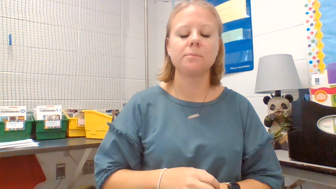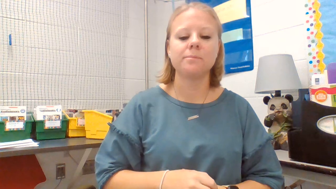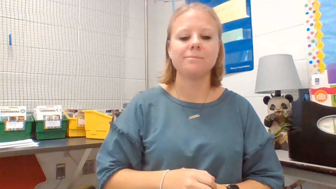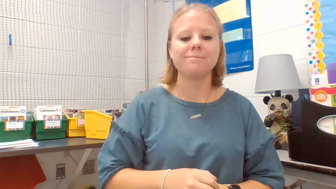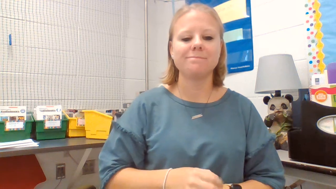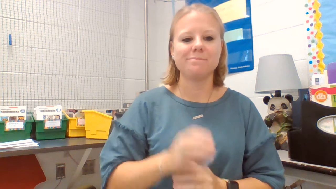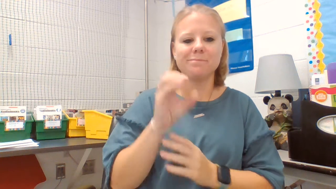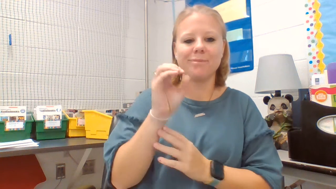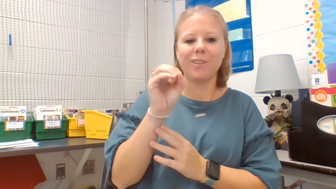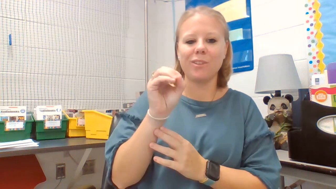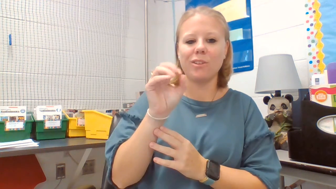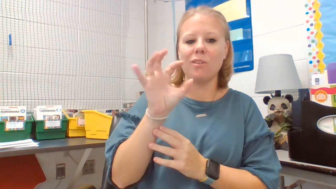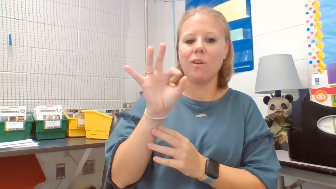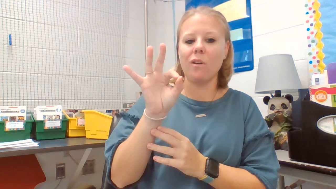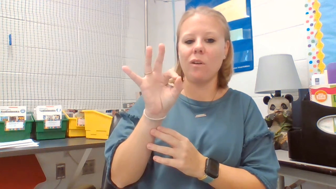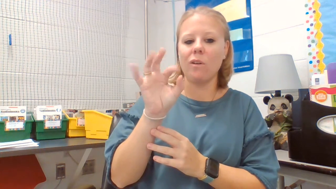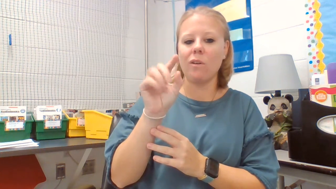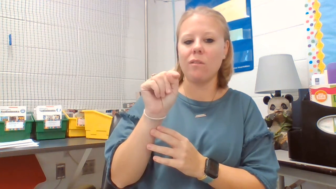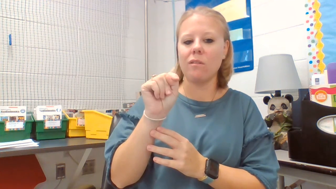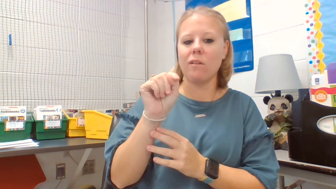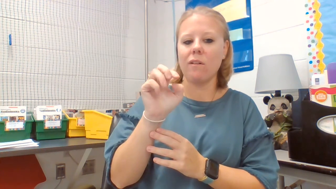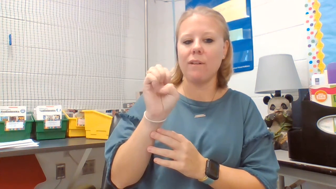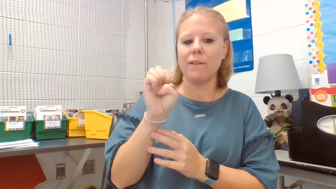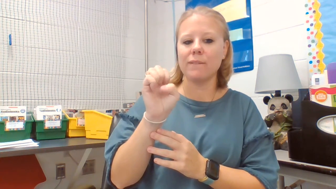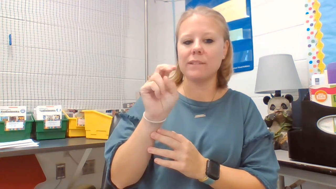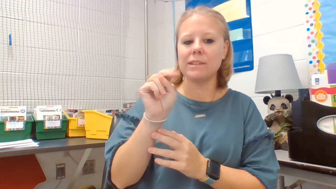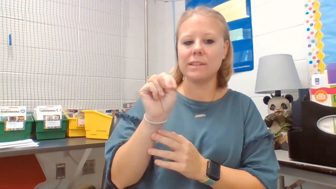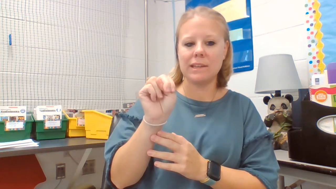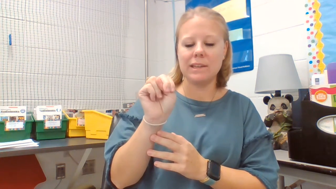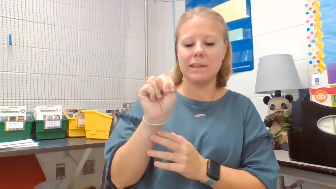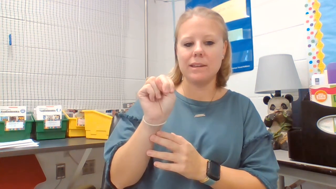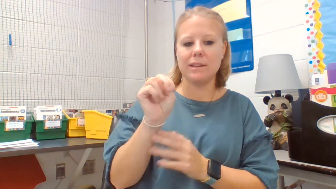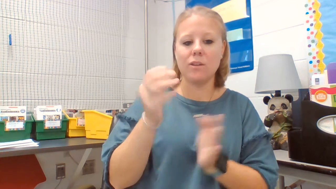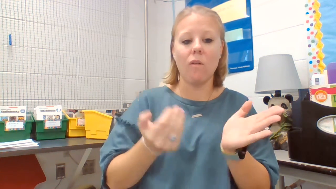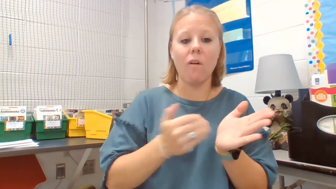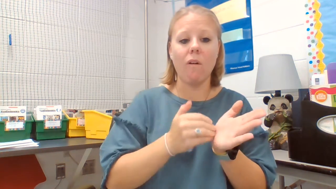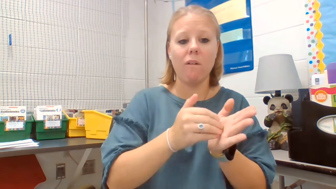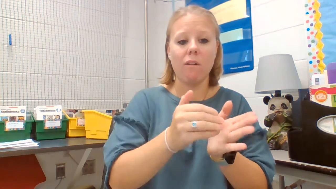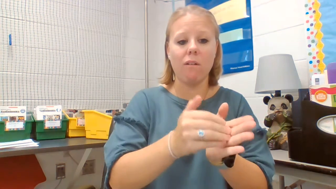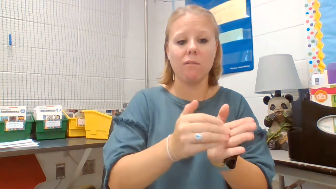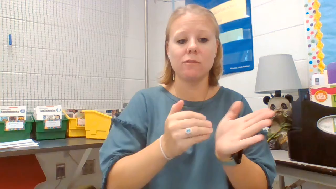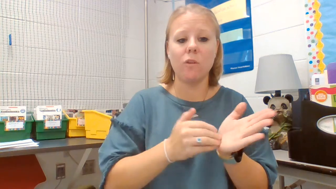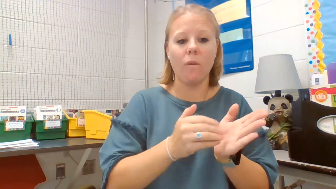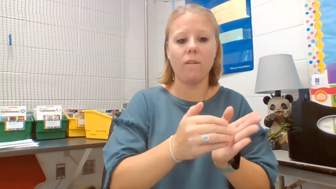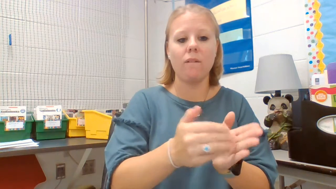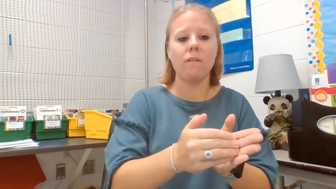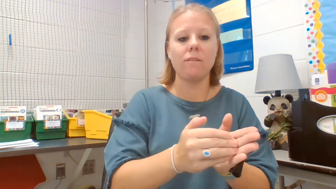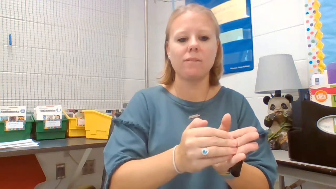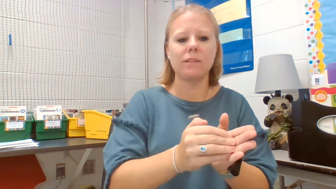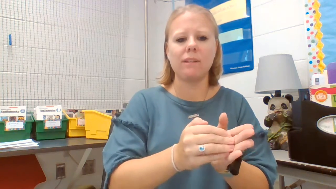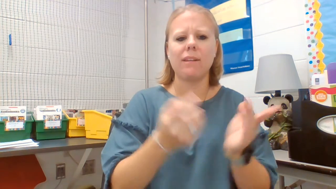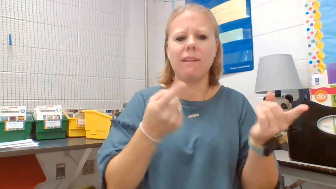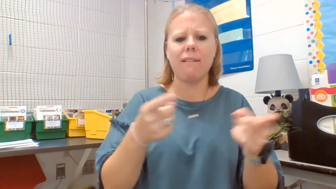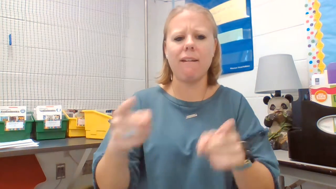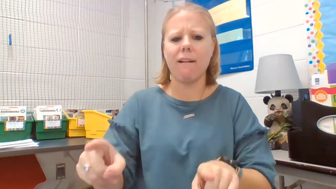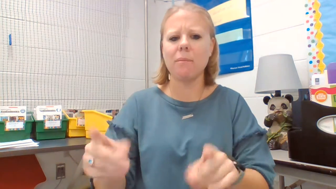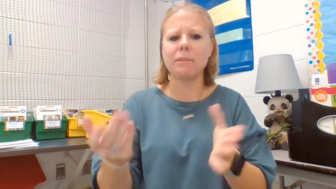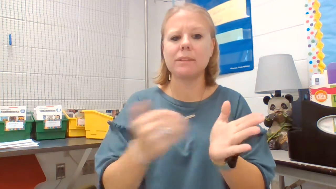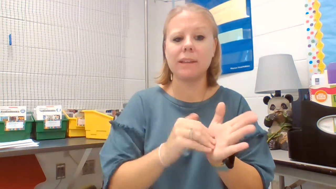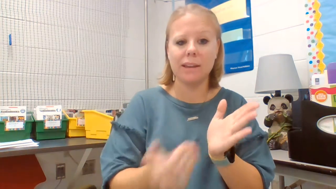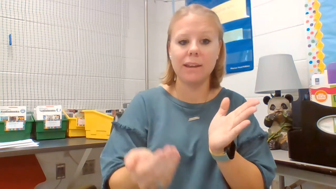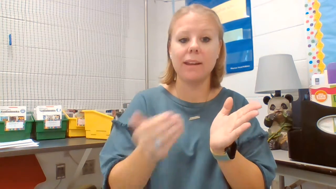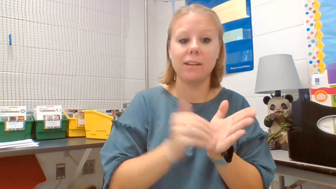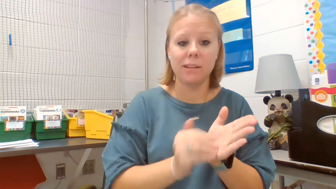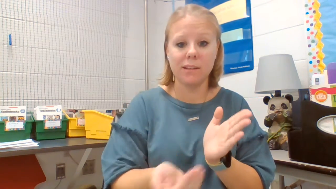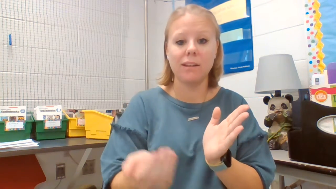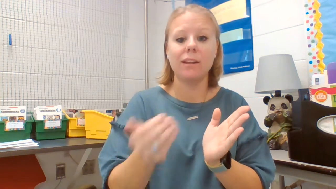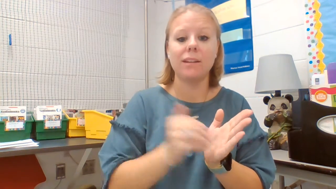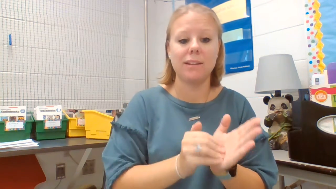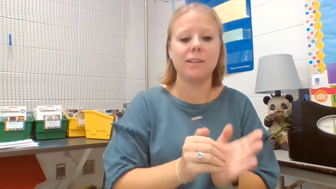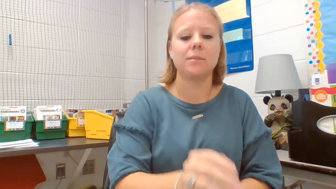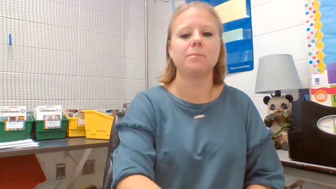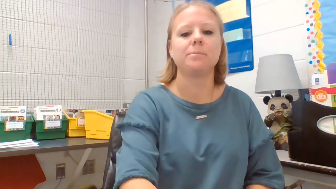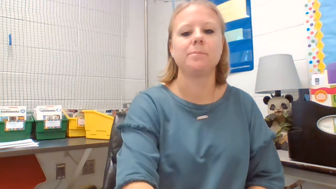Often